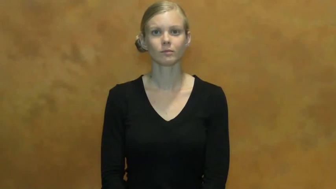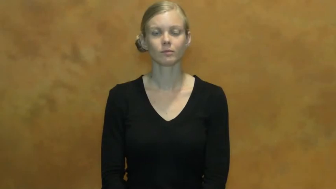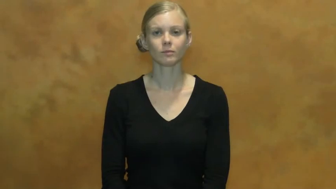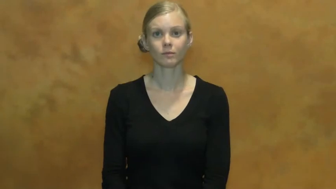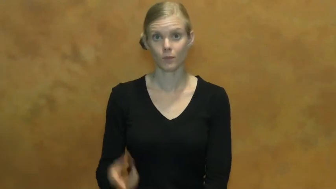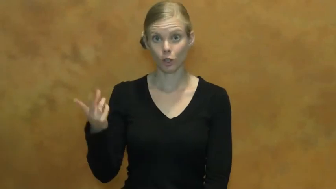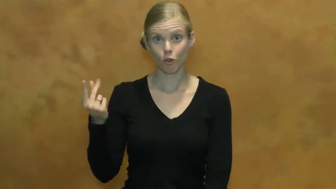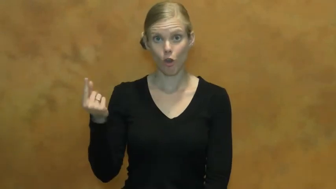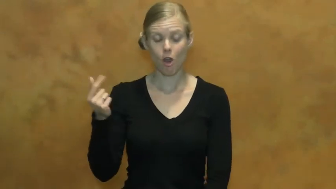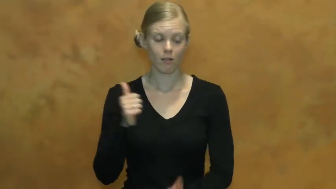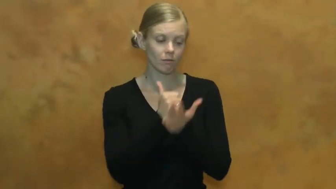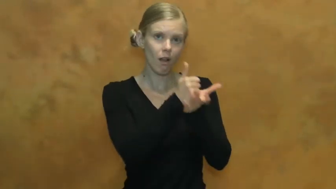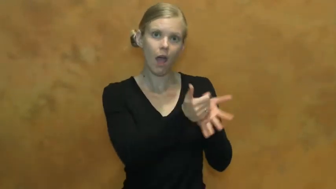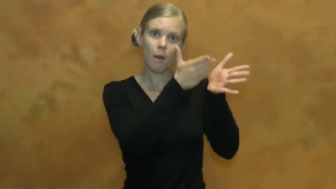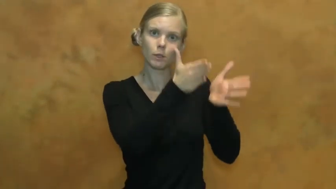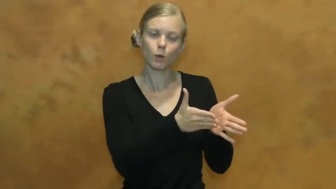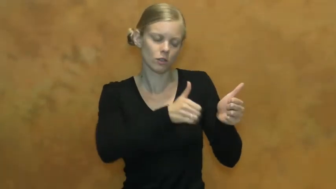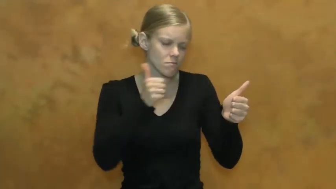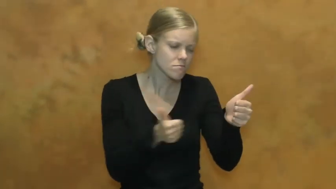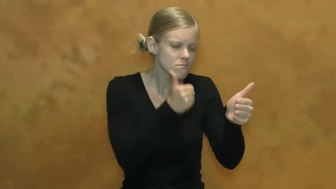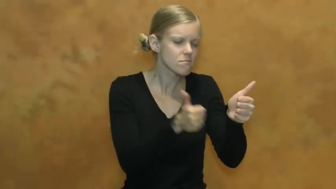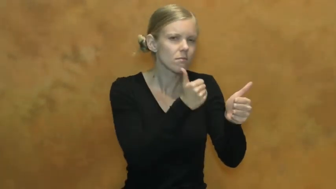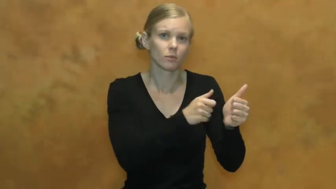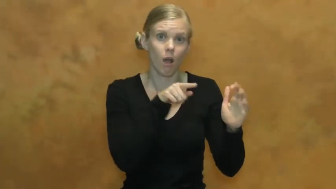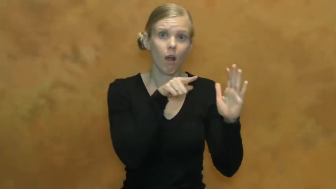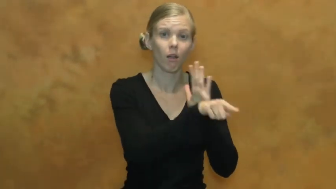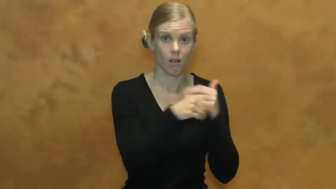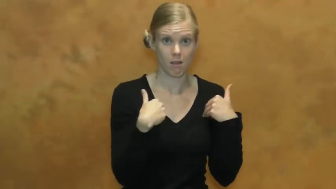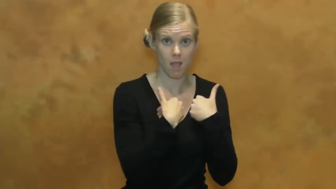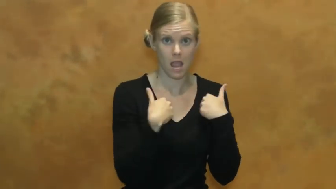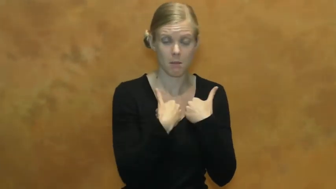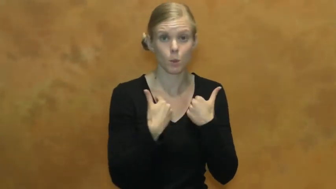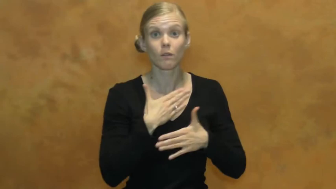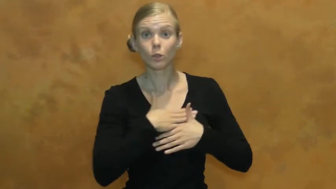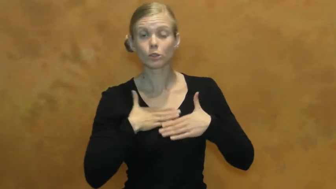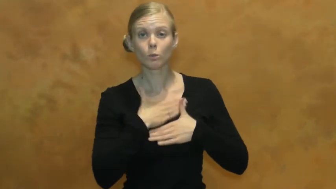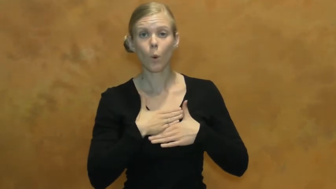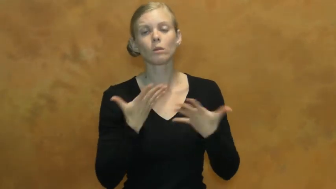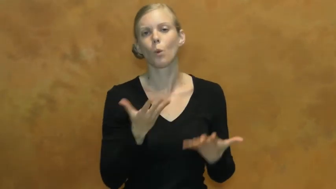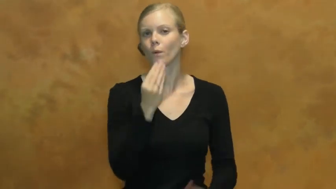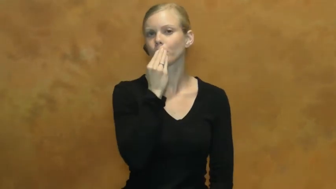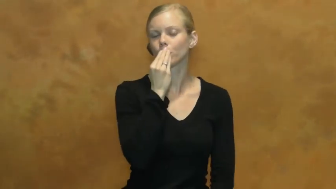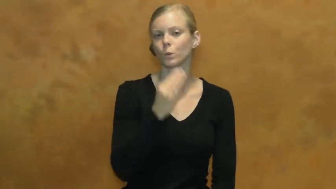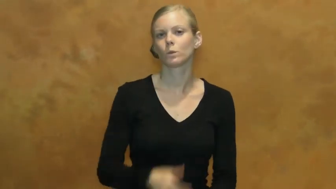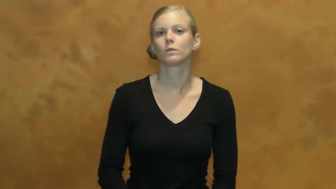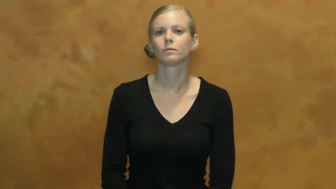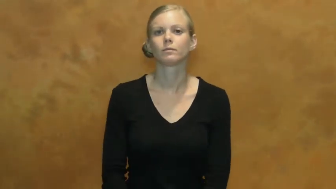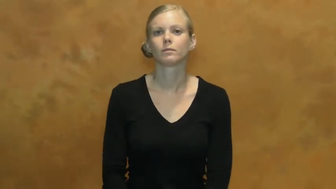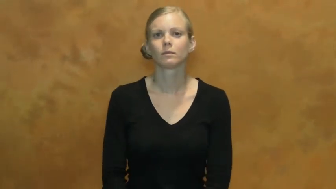hutning dog